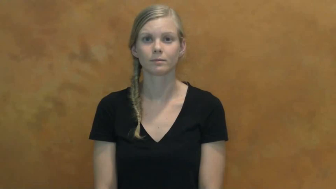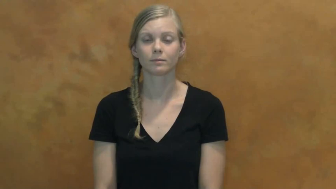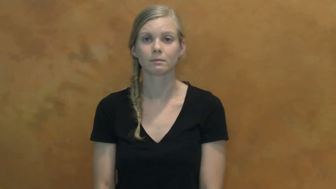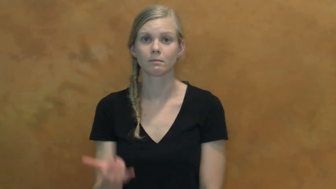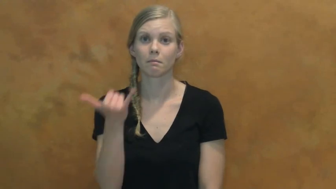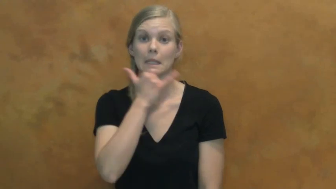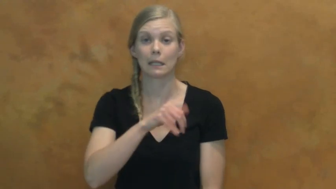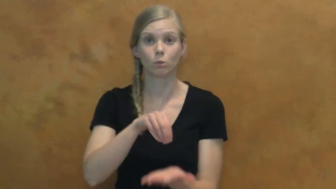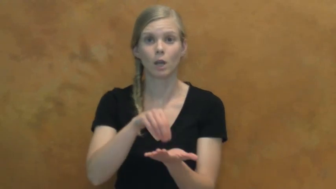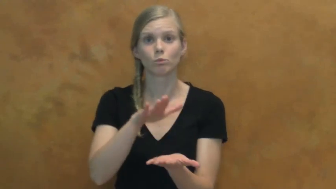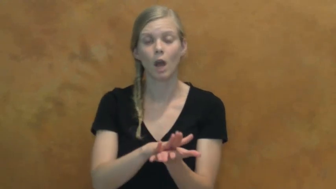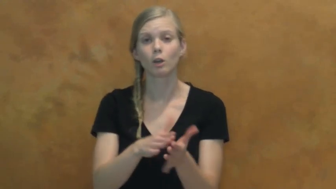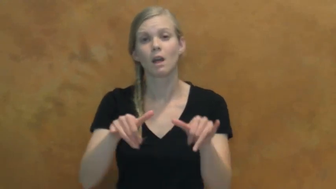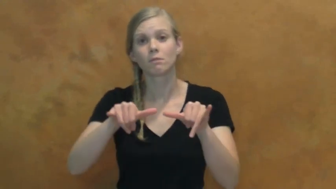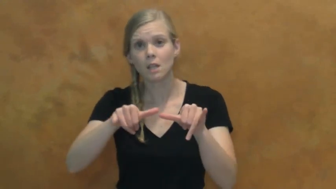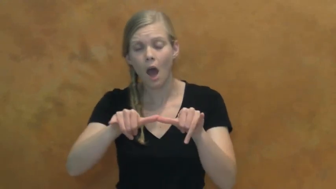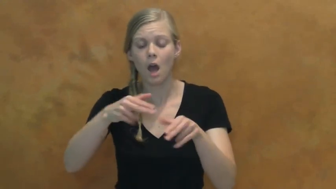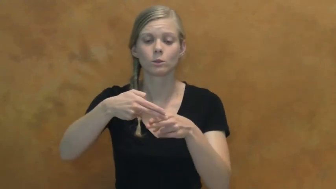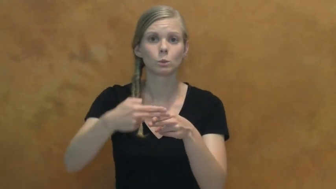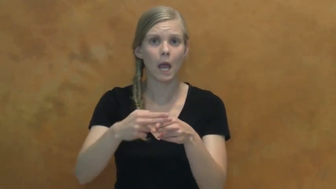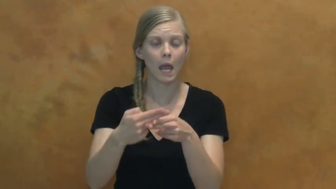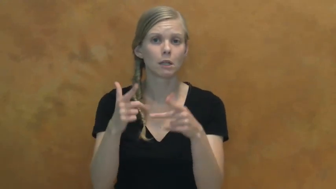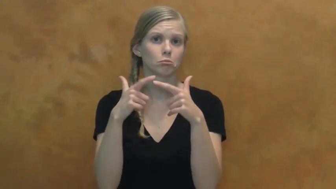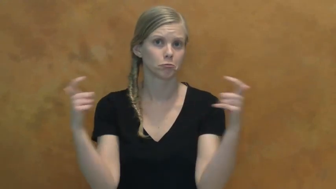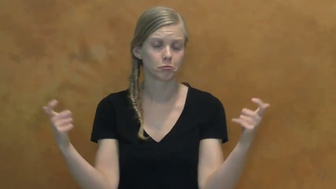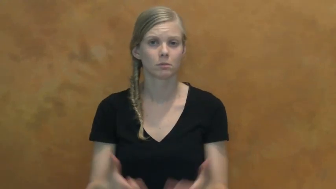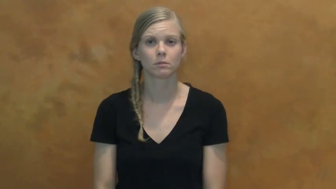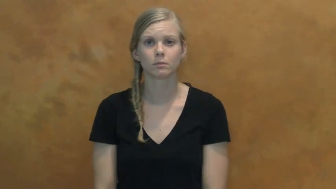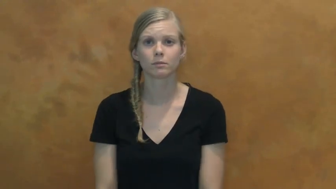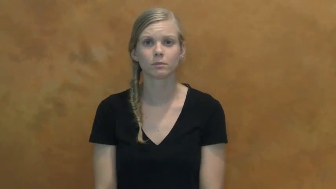measuring error